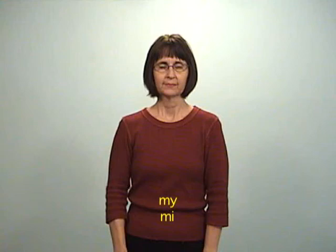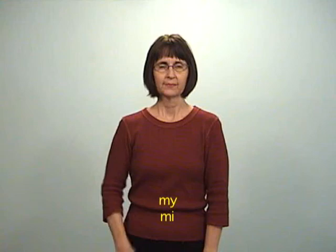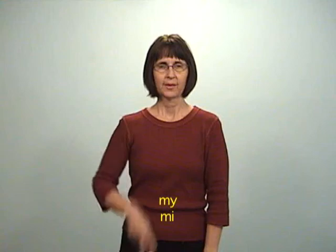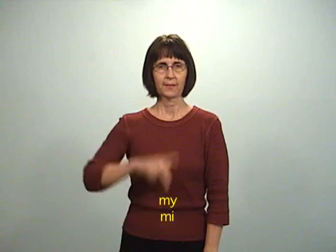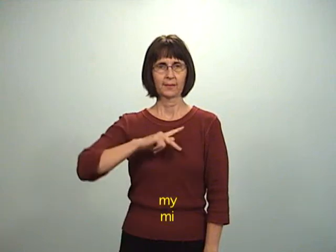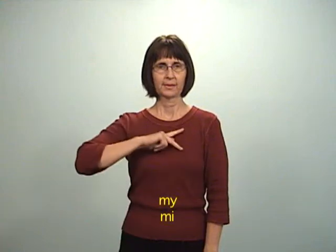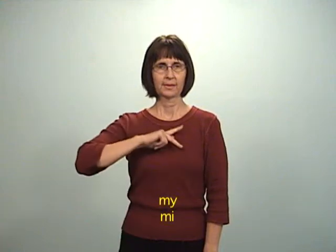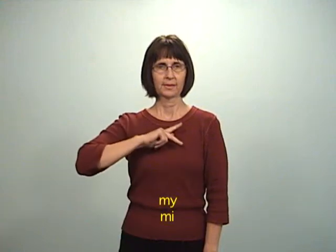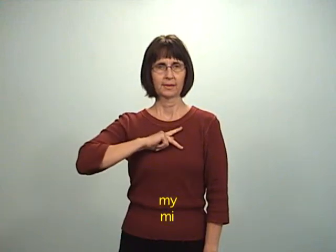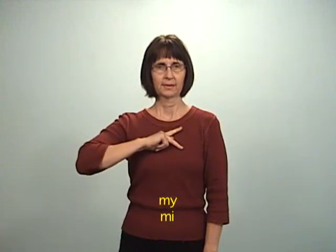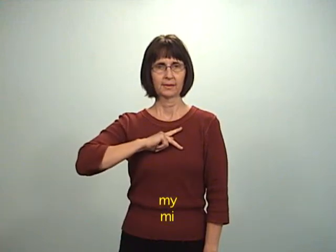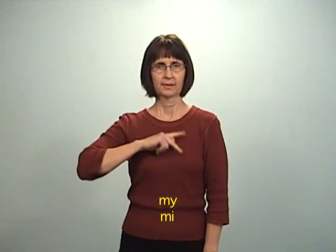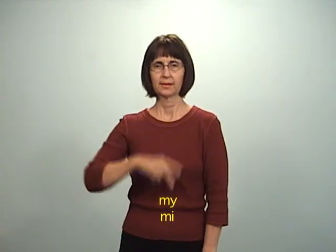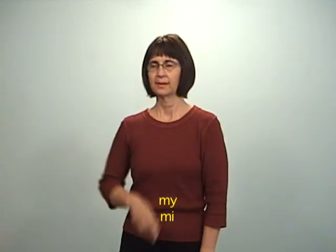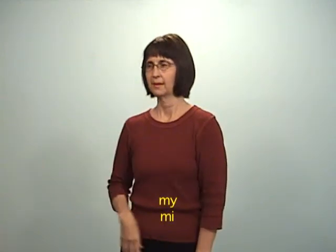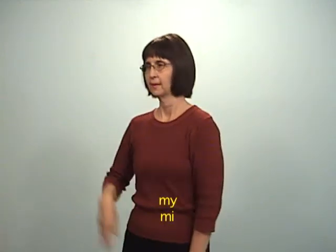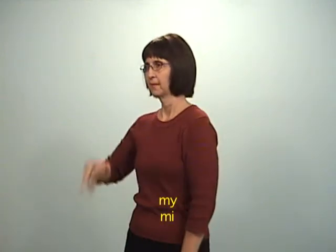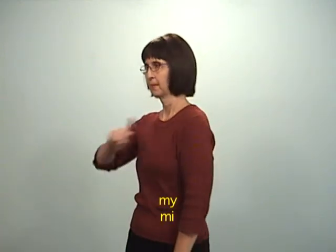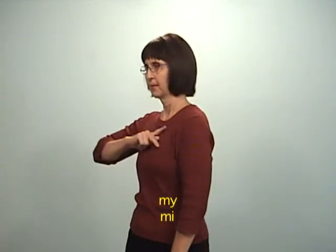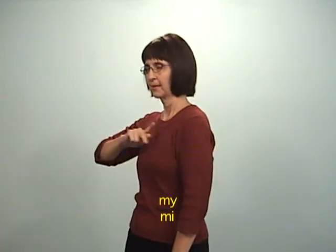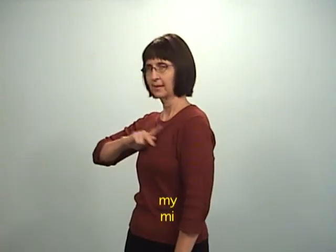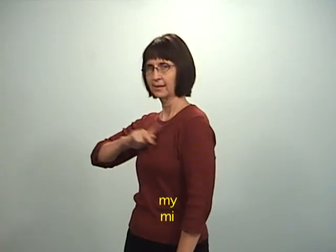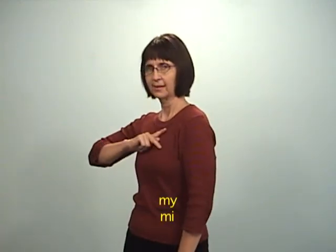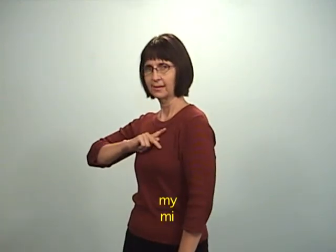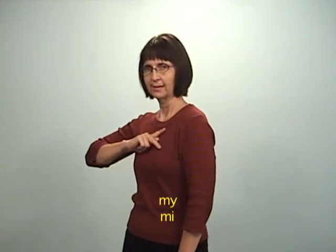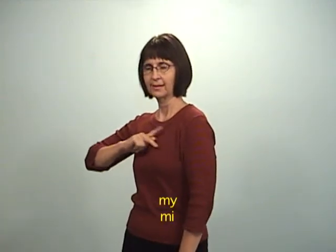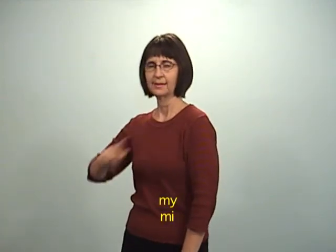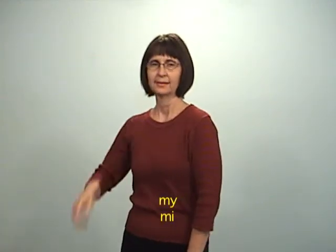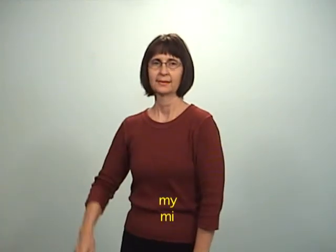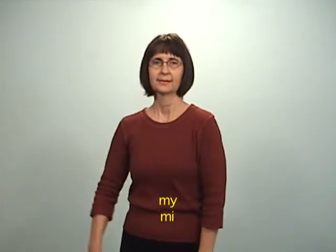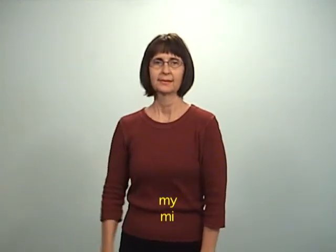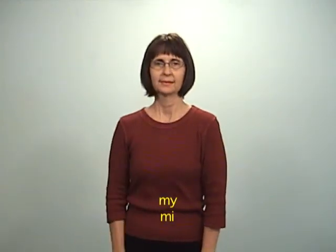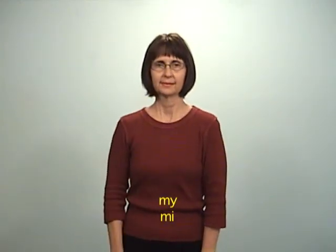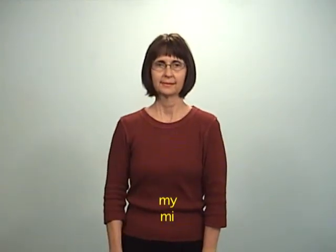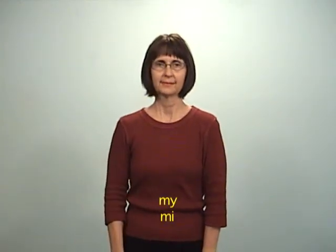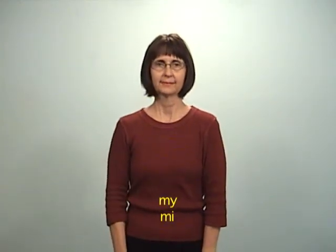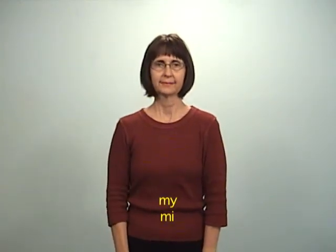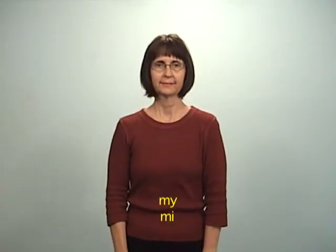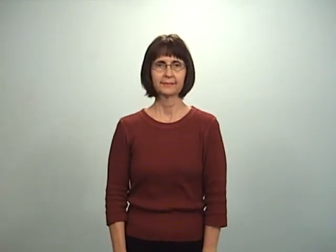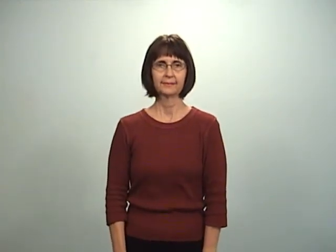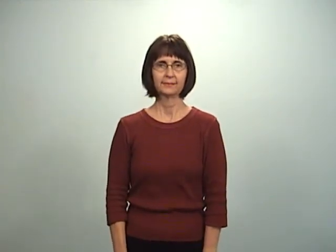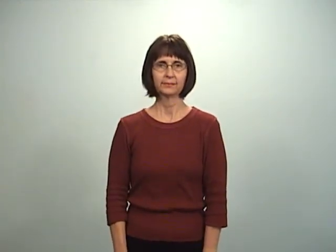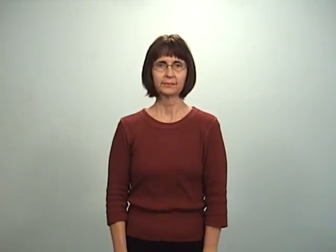My